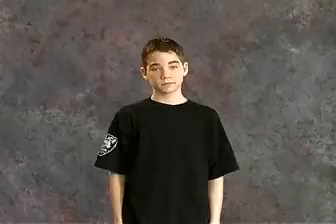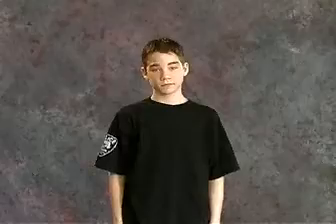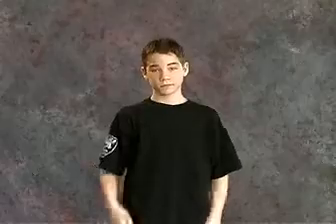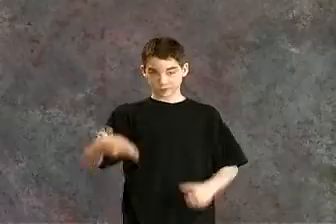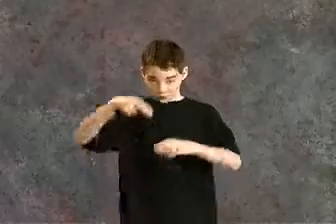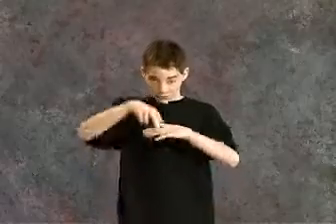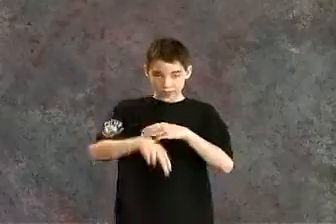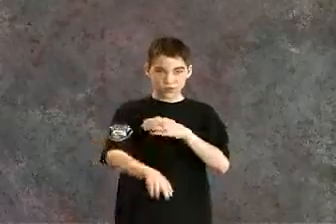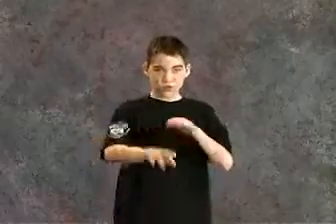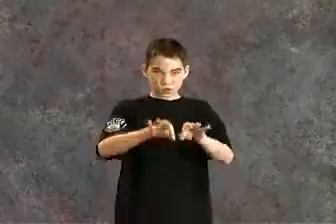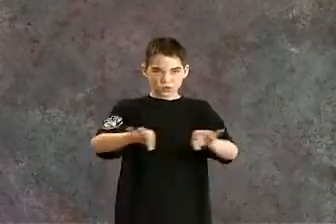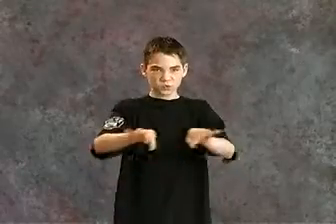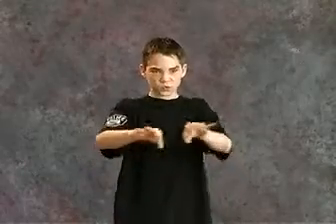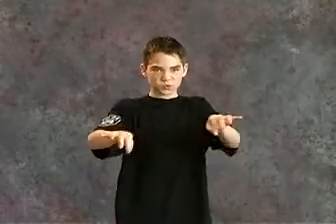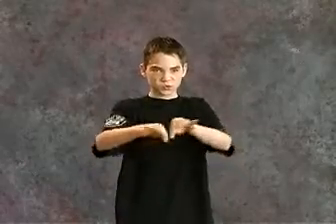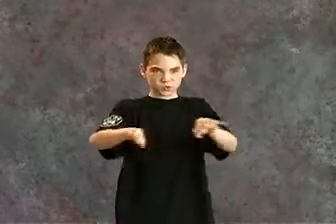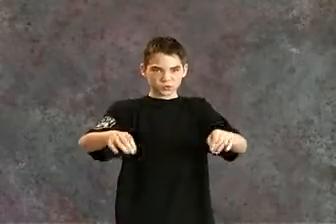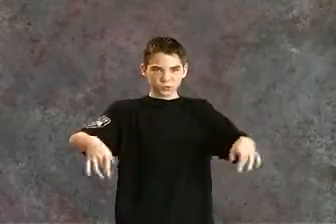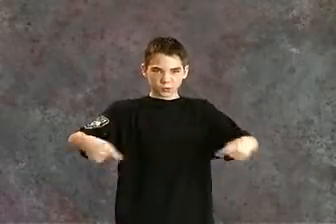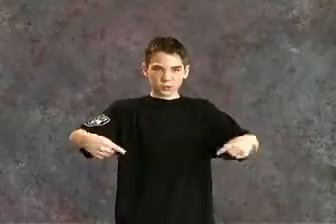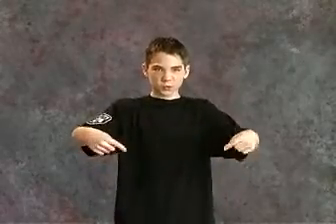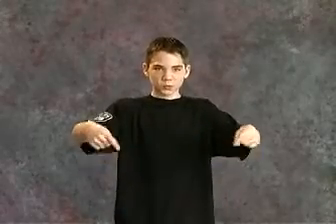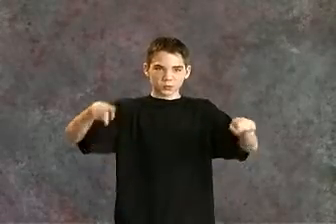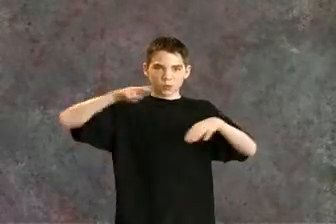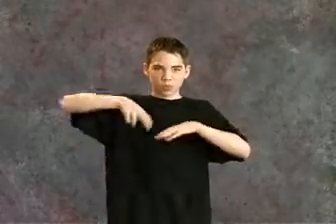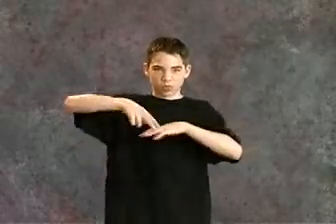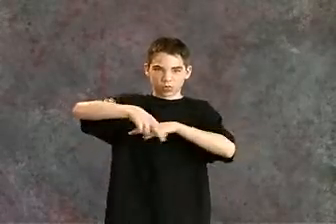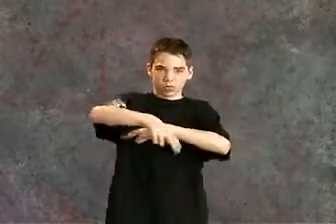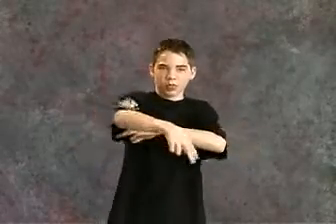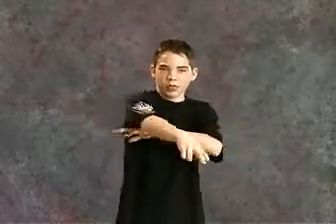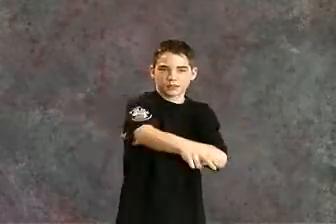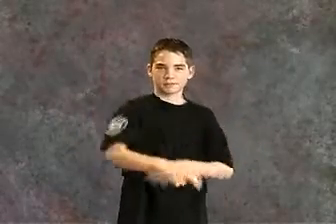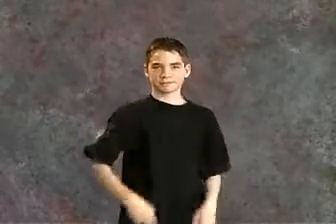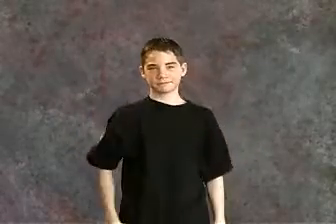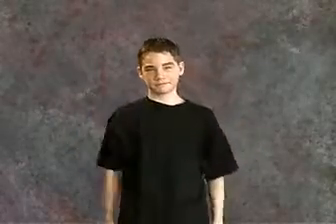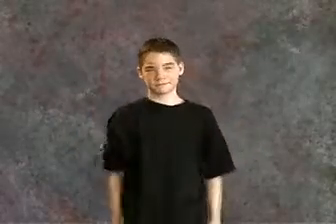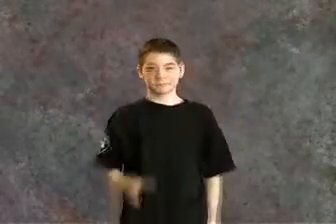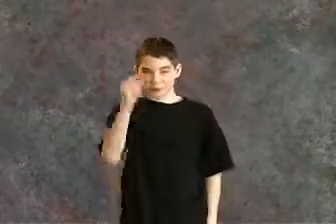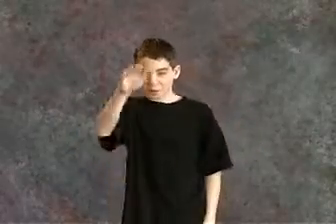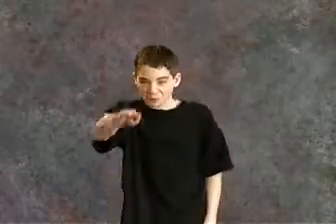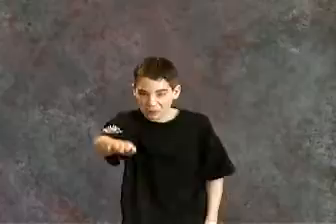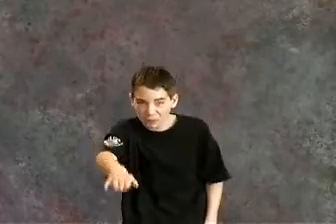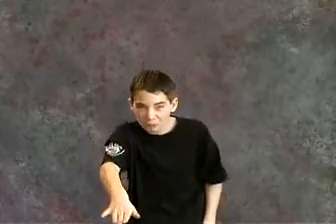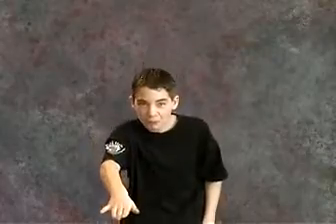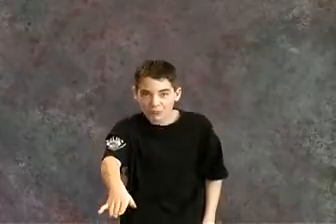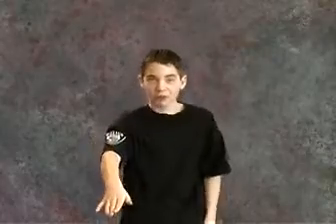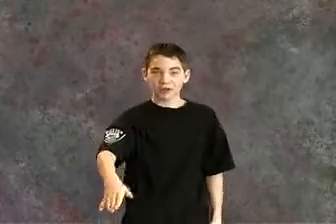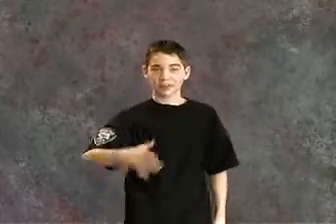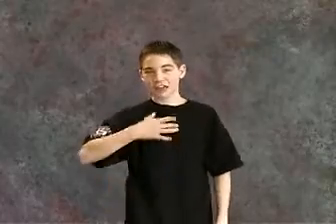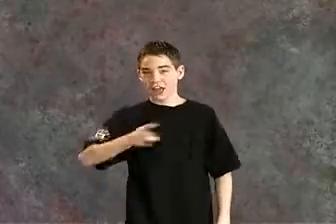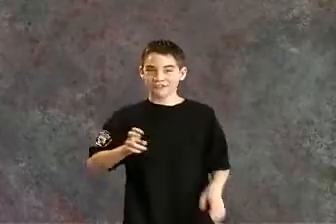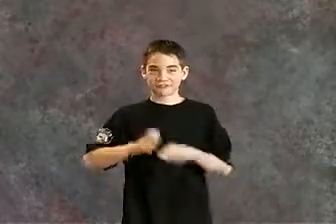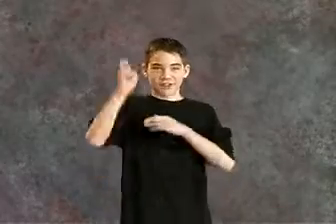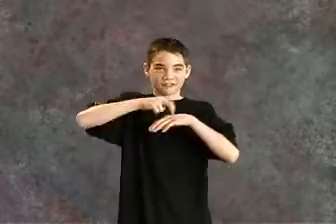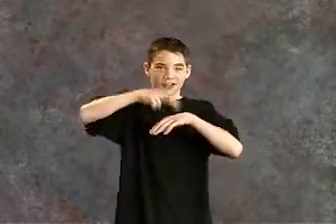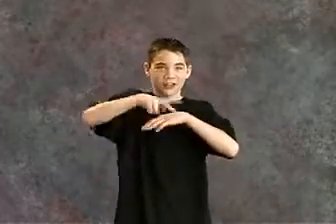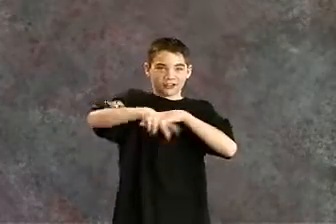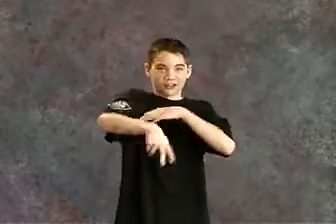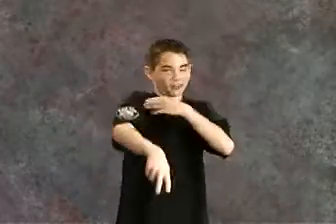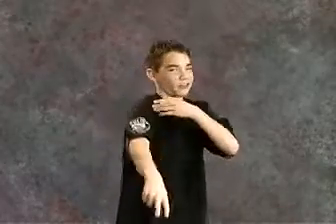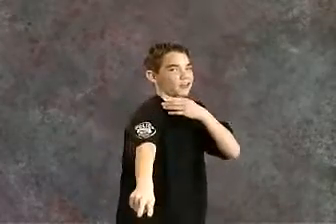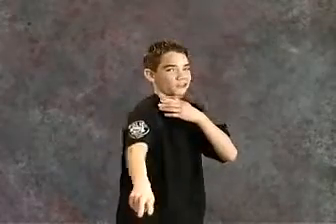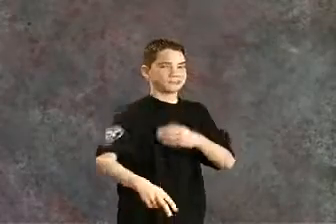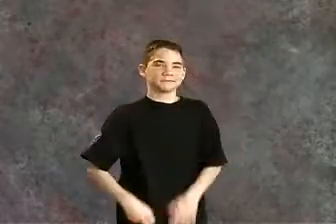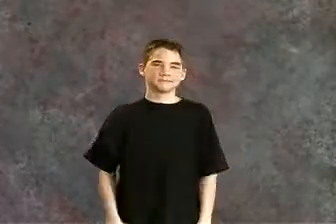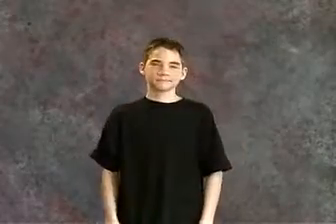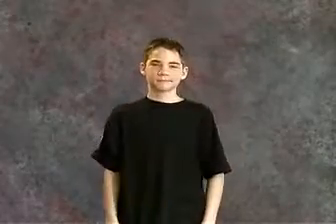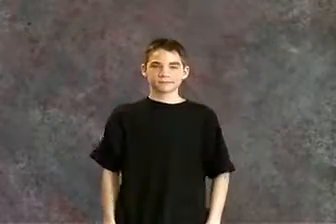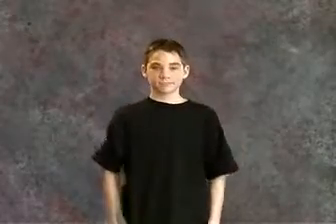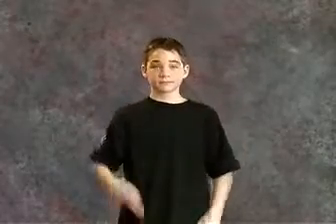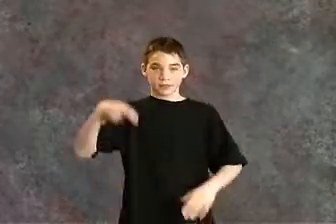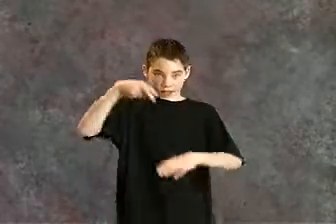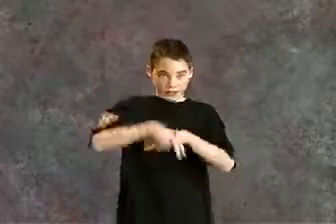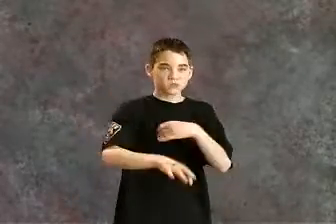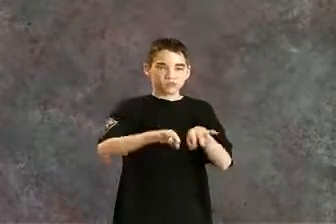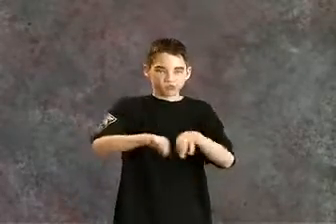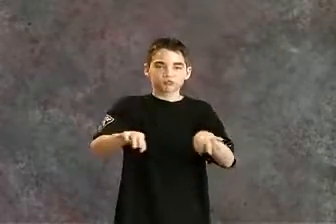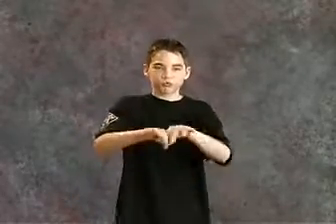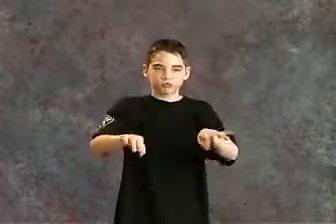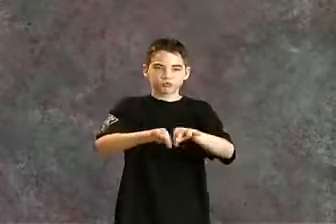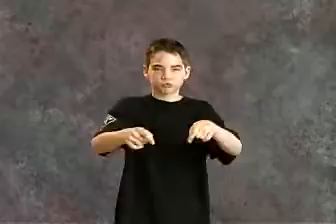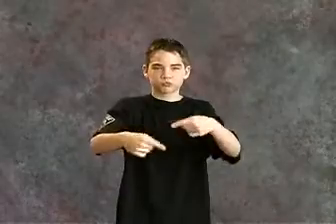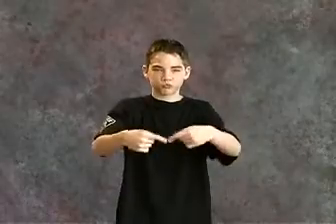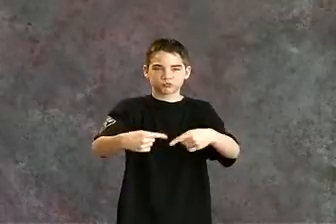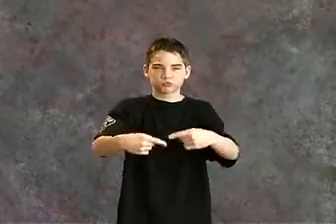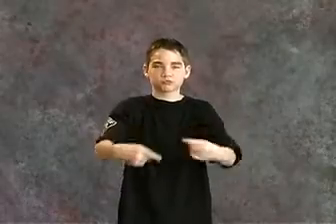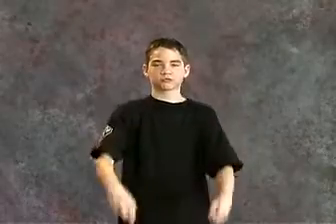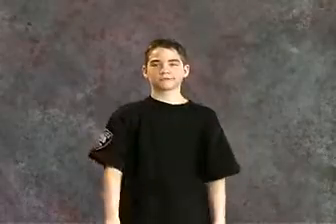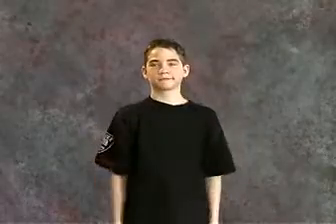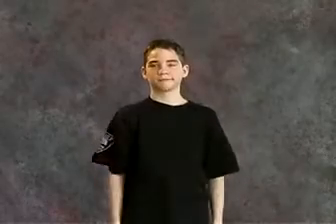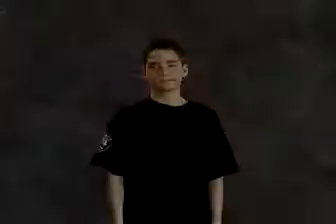Roller slide